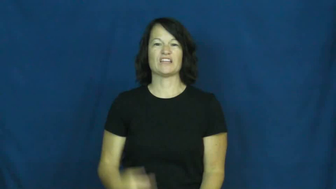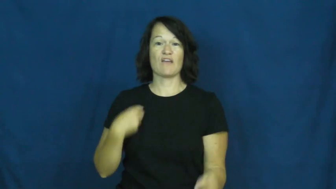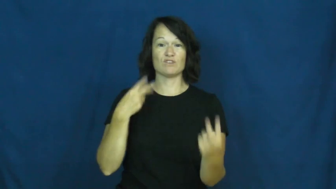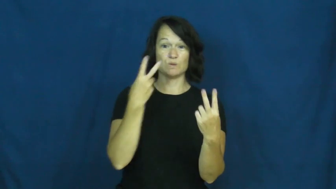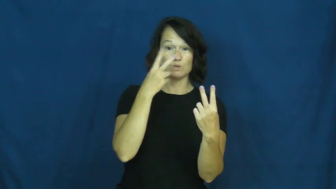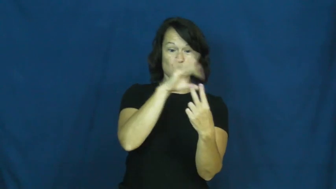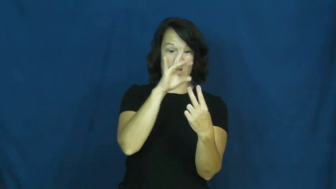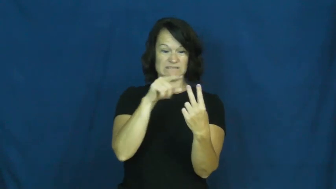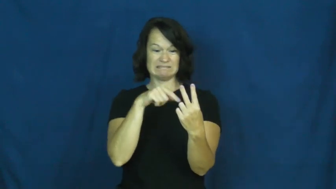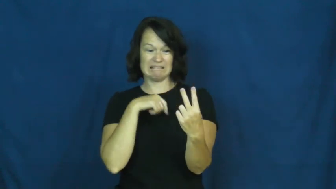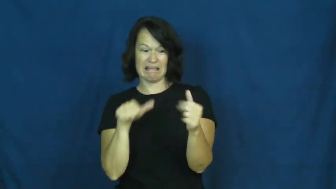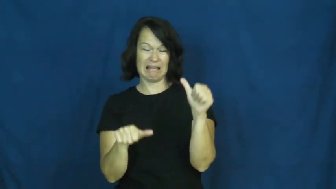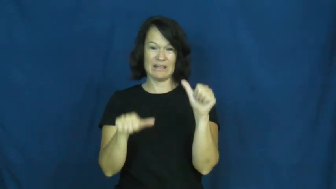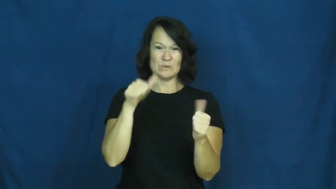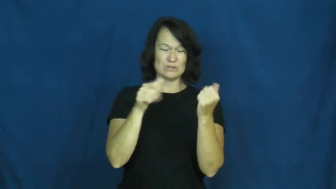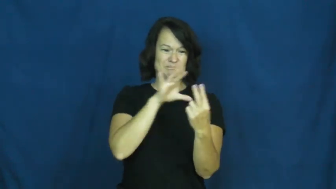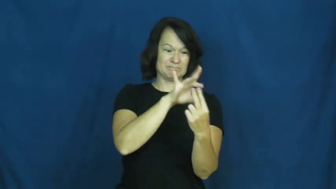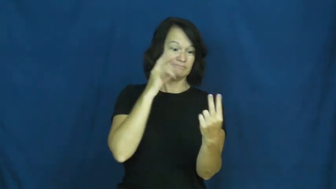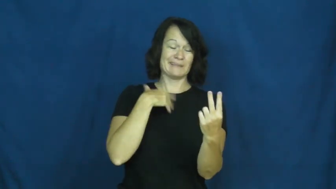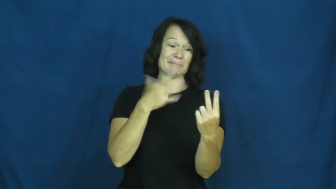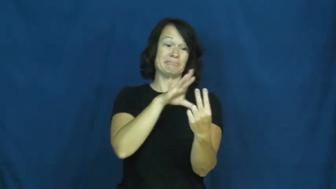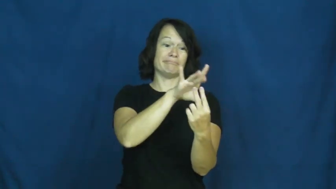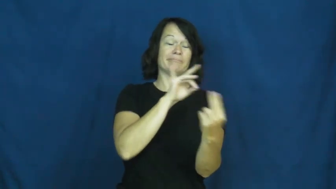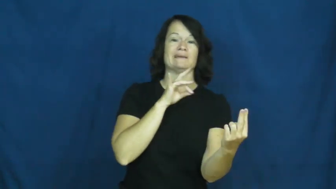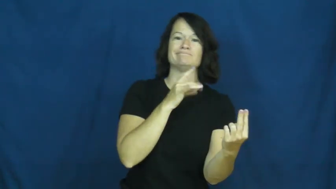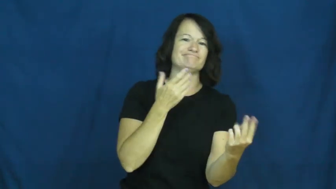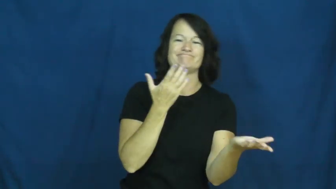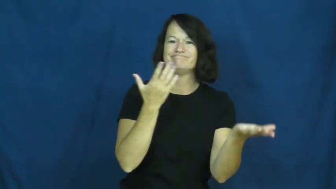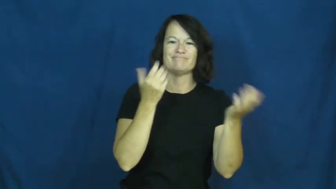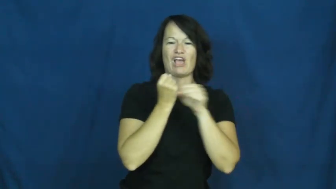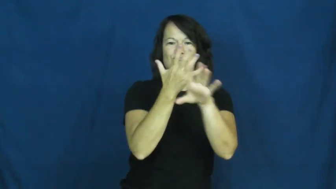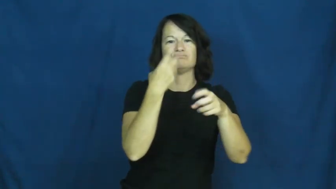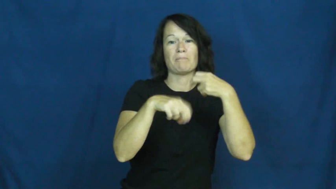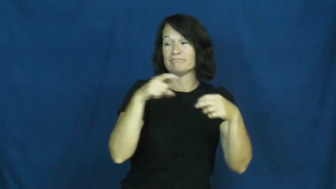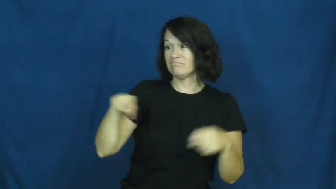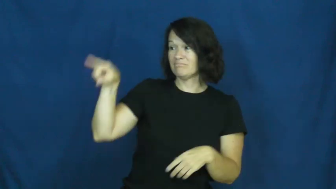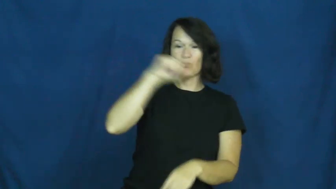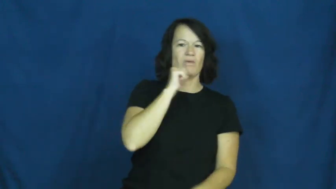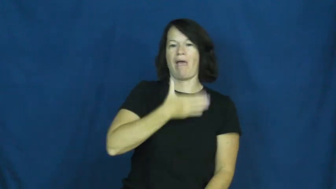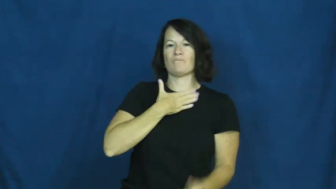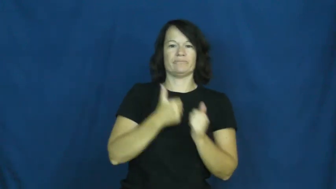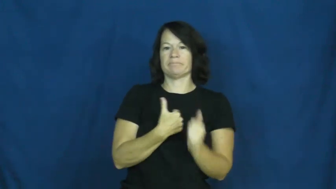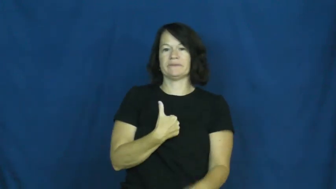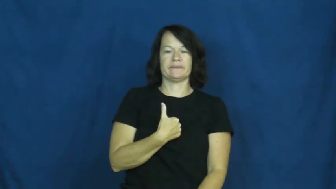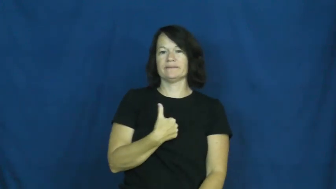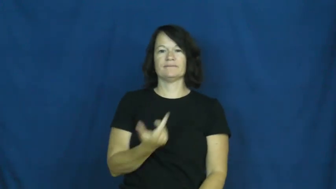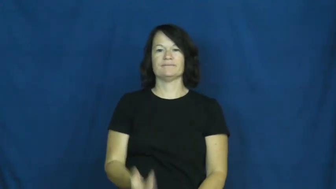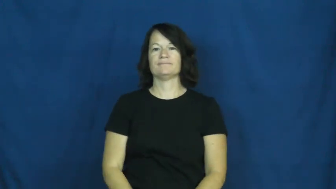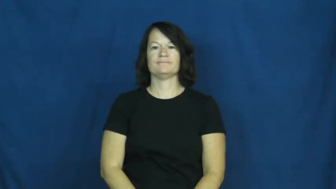between a rock and a hard place